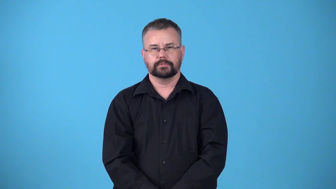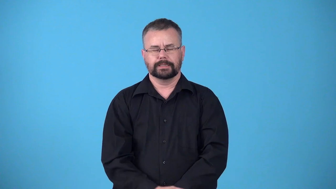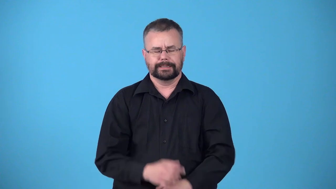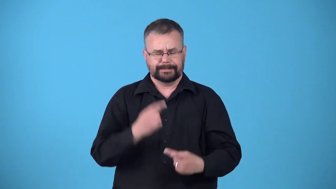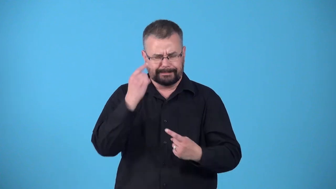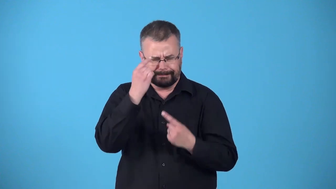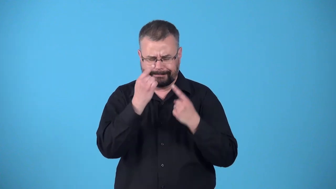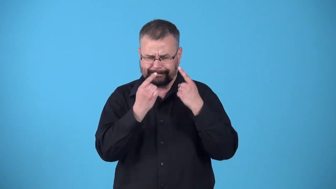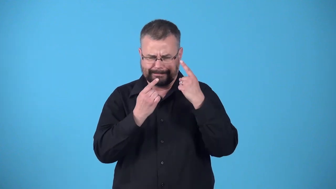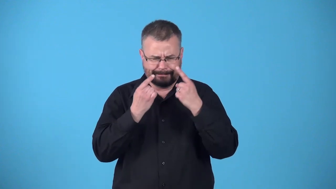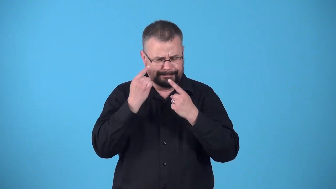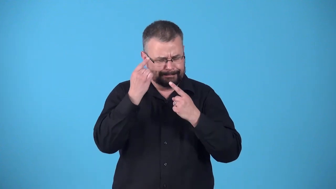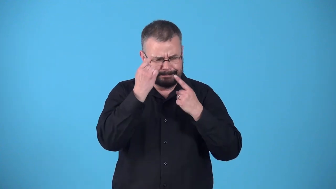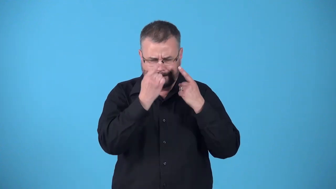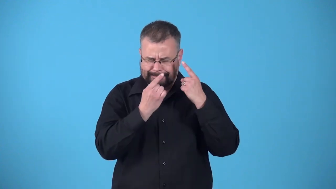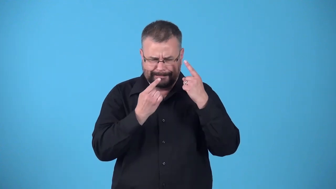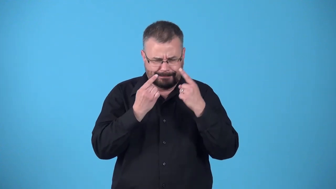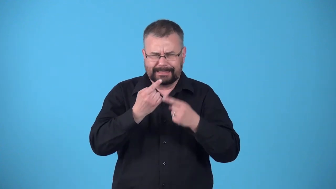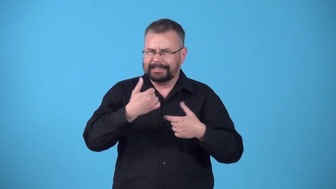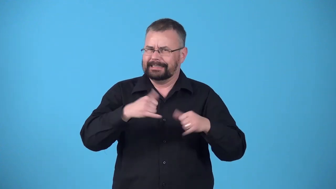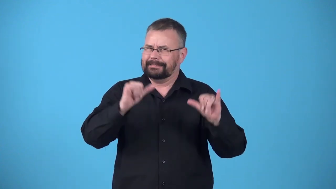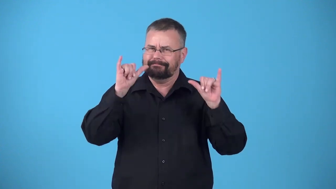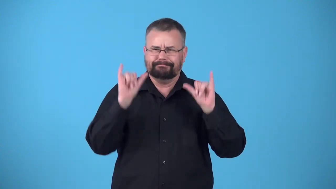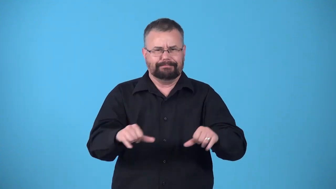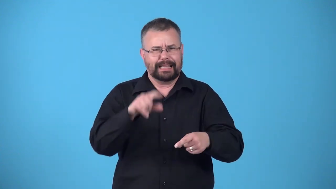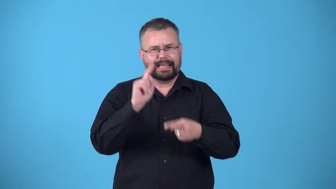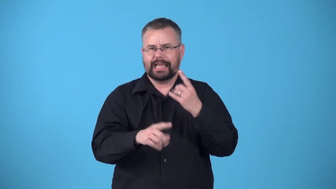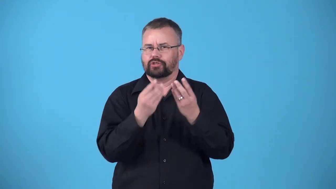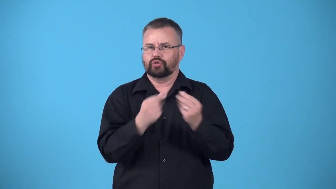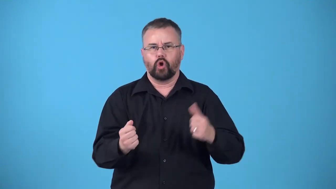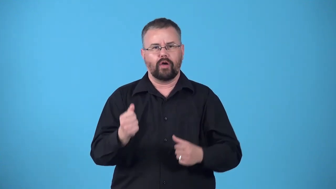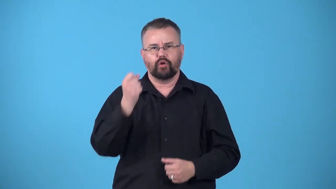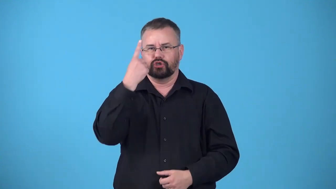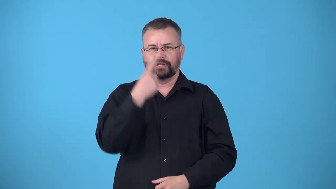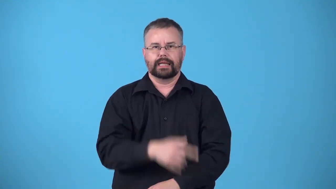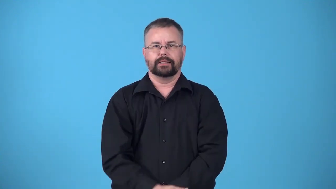beat your brains out